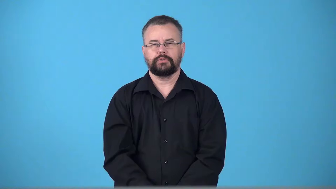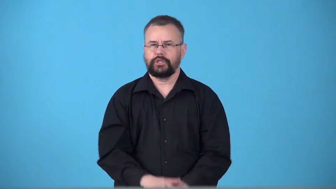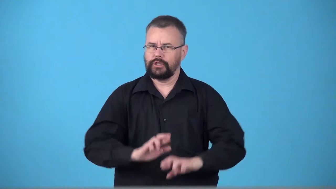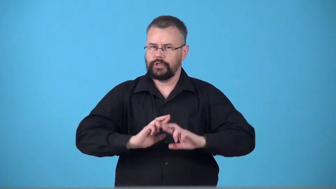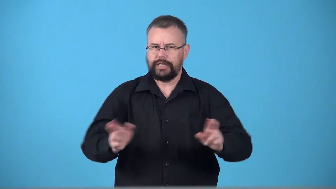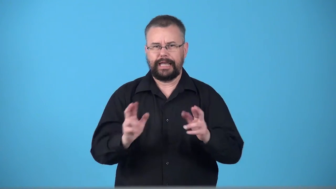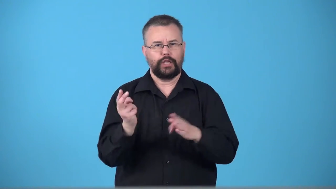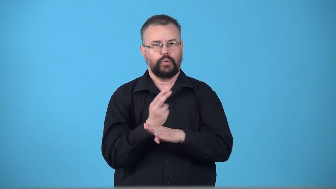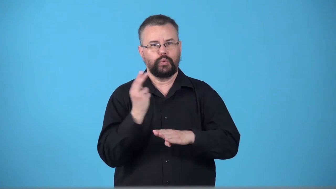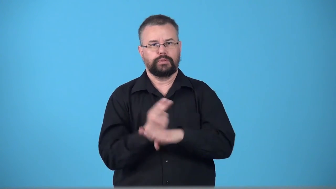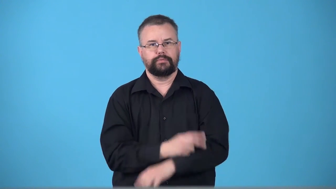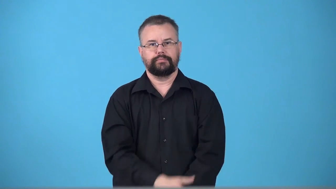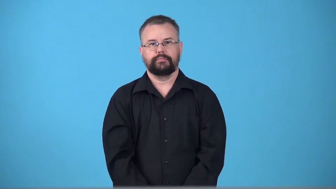usable,serviceable,utilizable